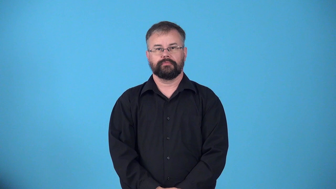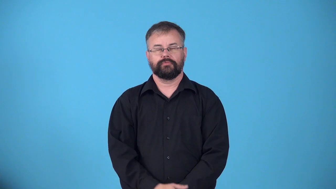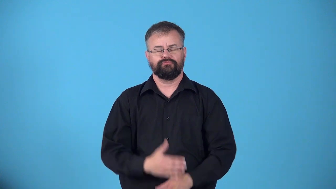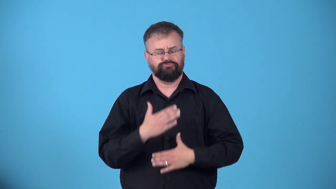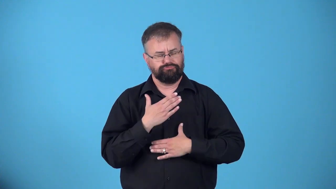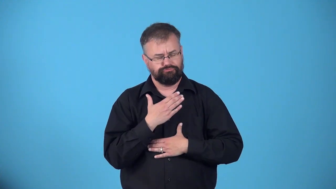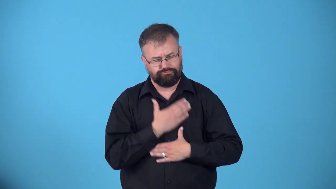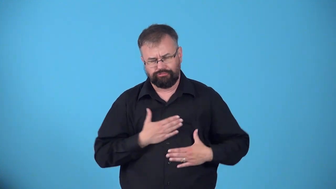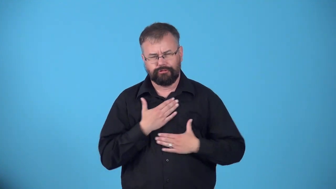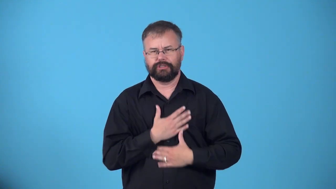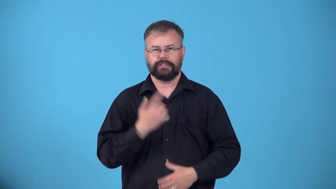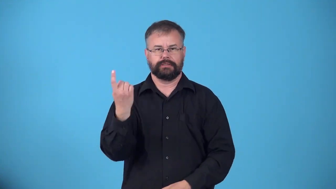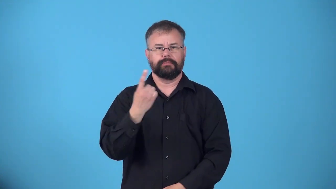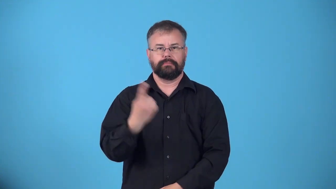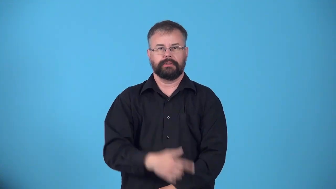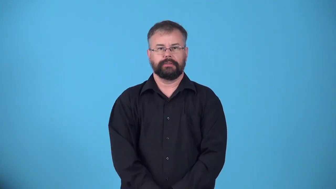lap up